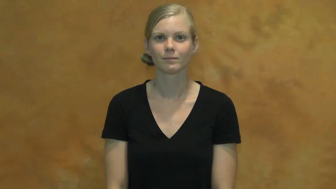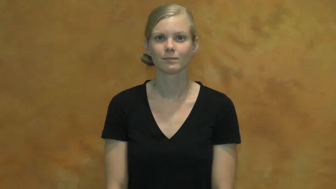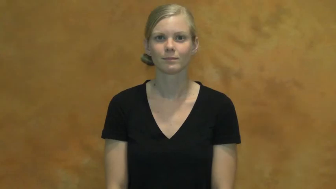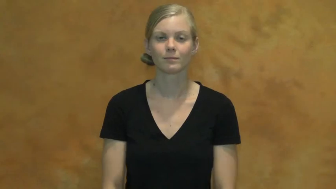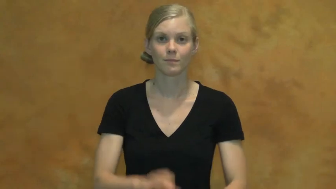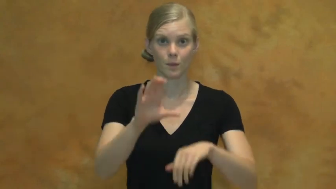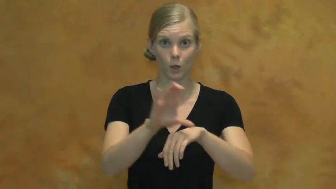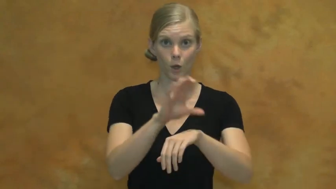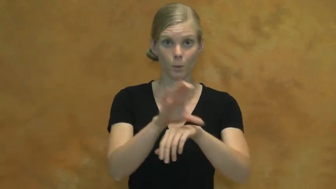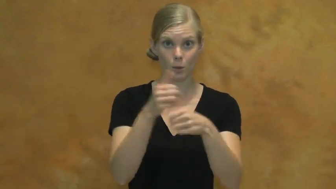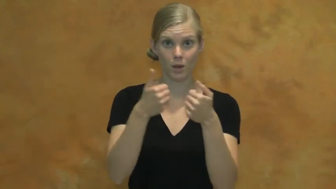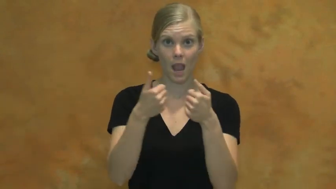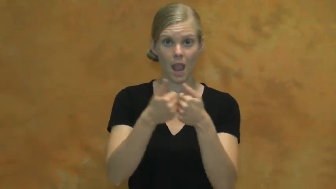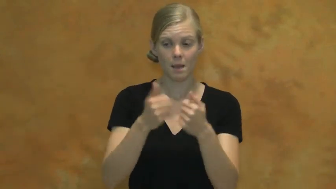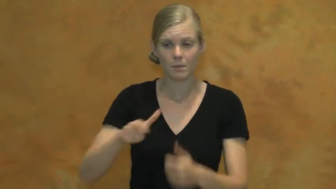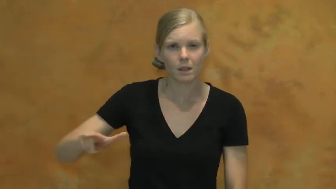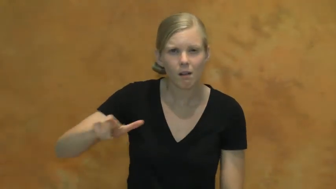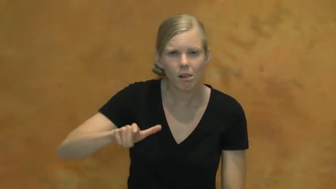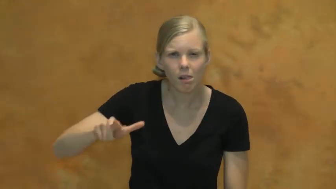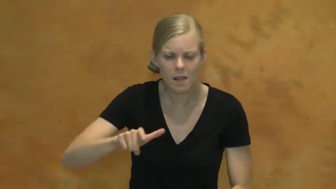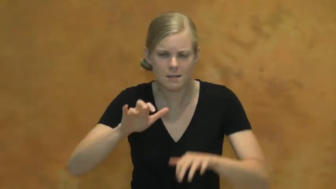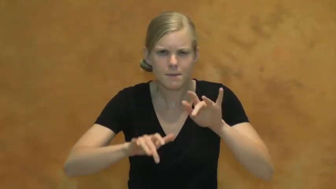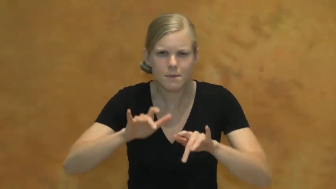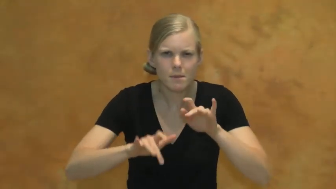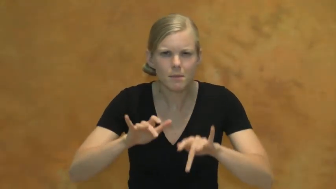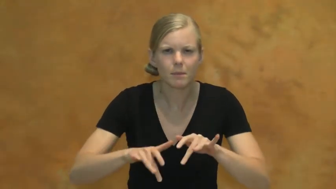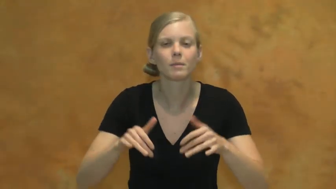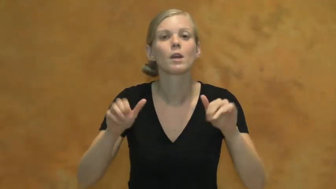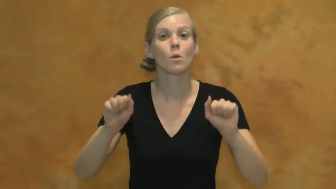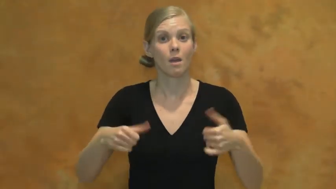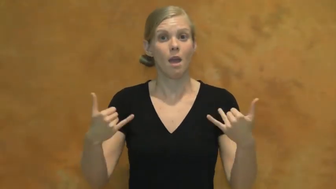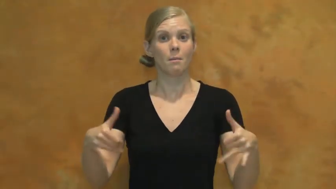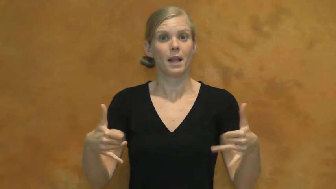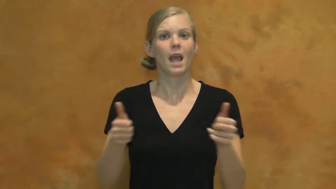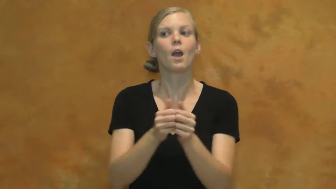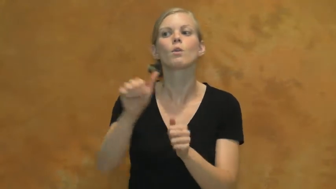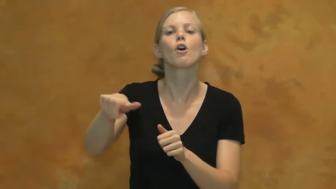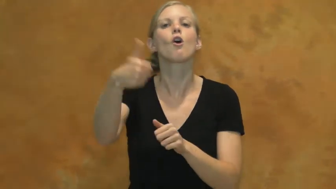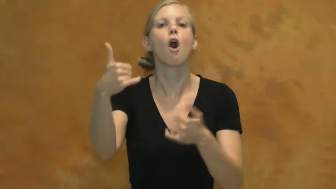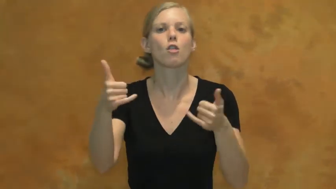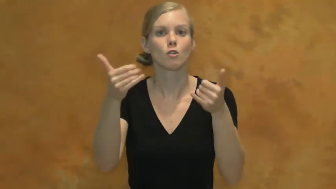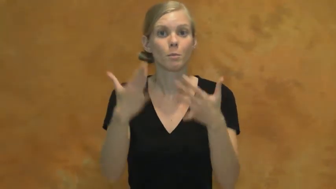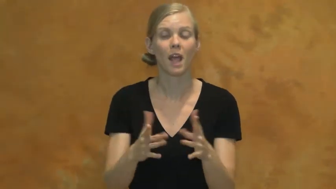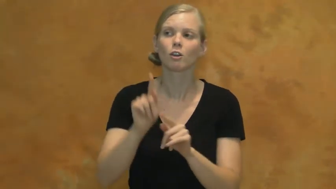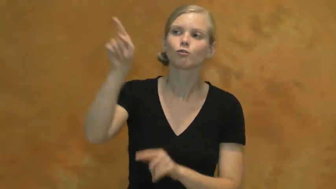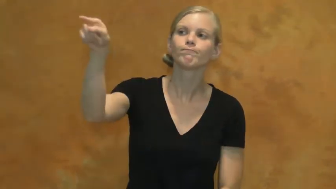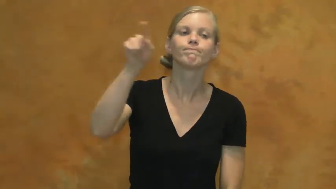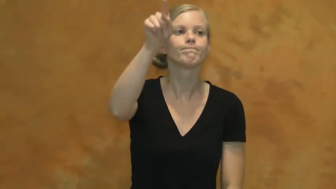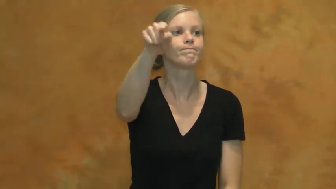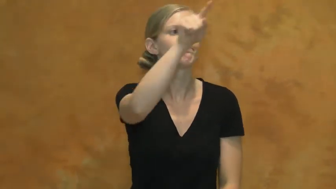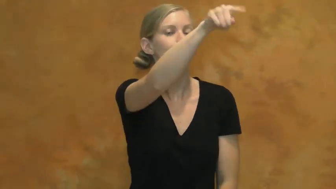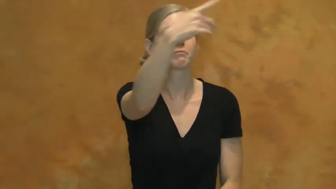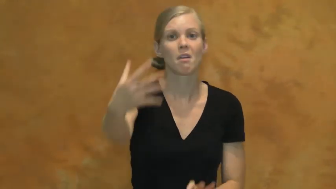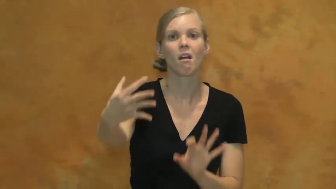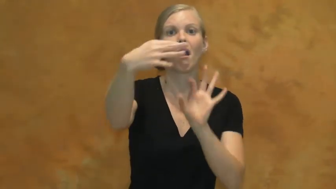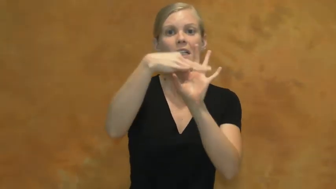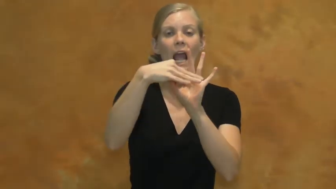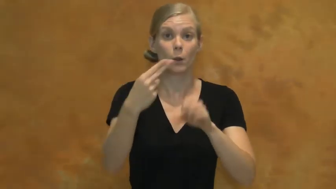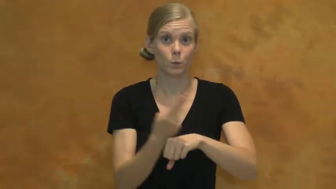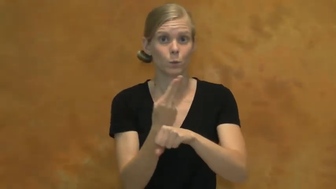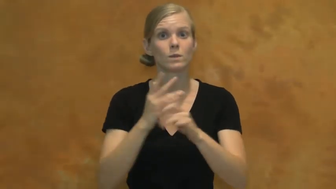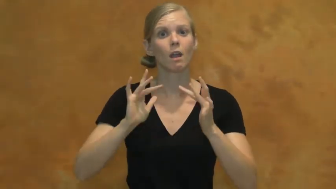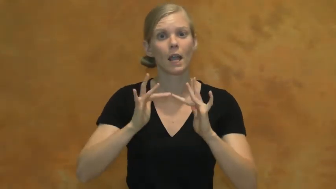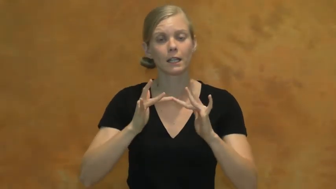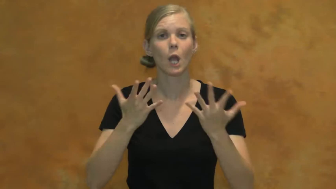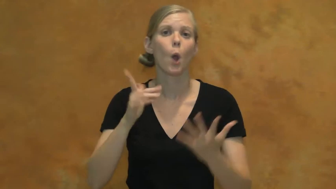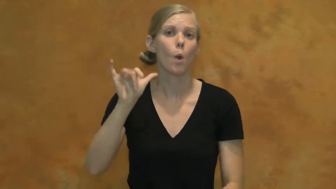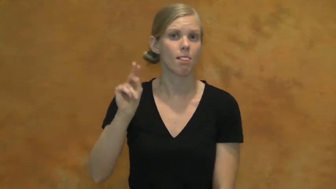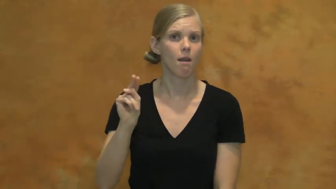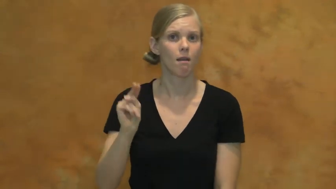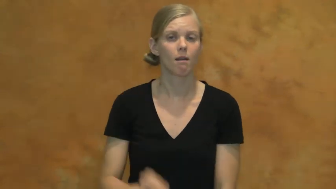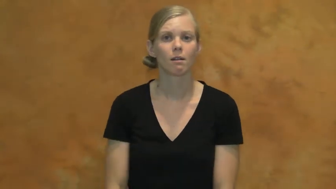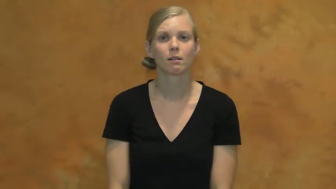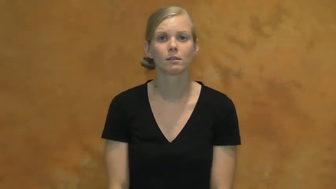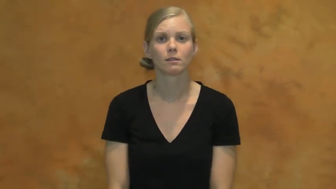online games